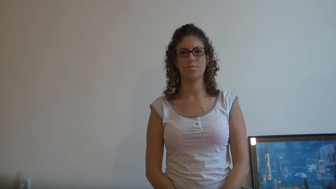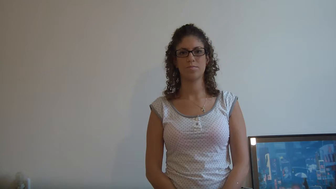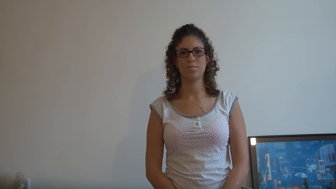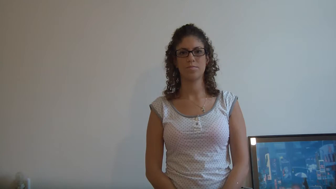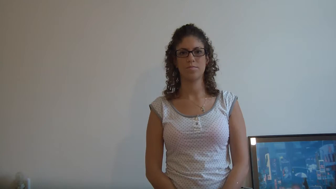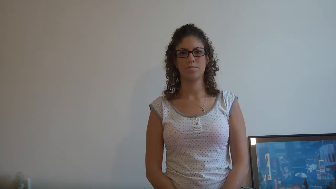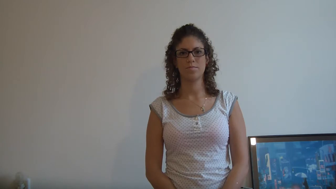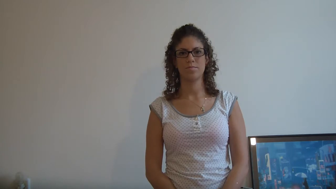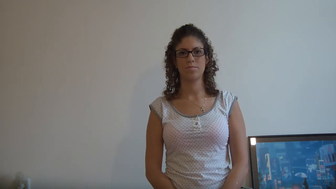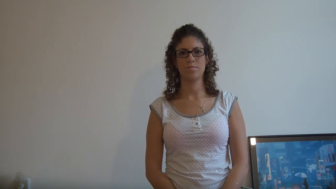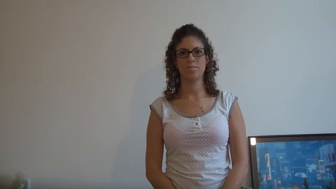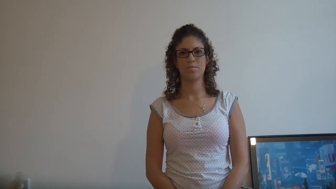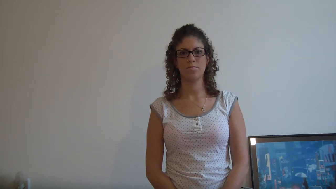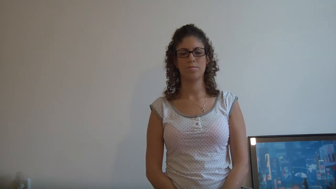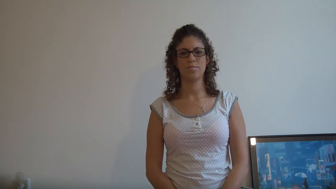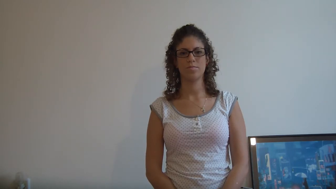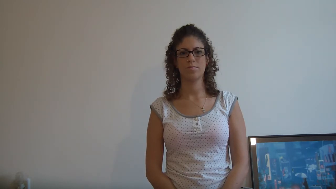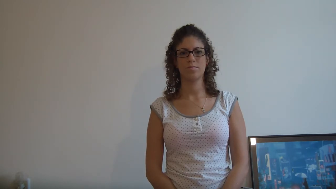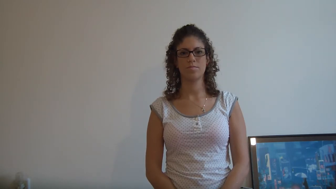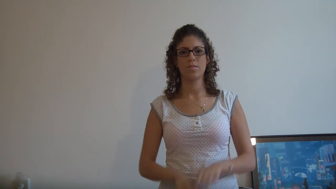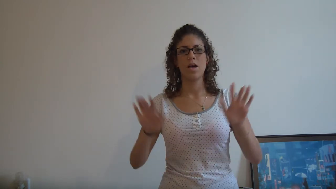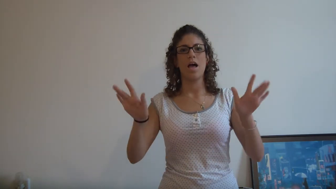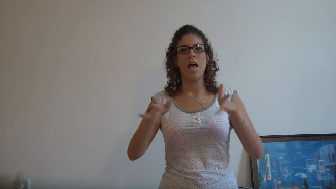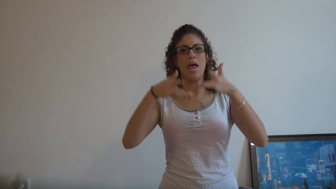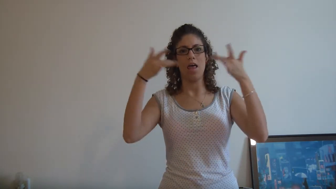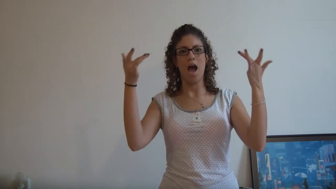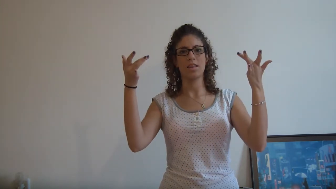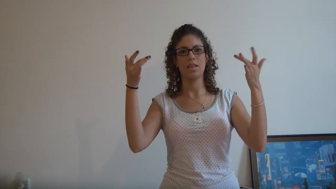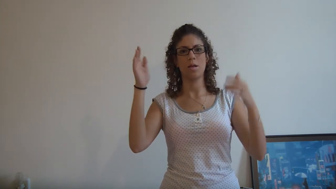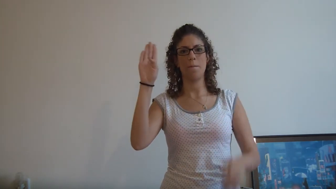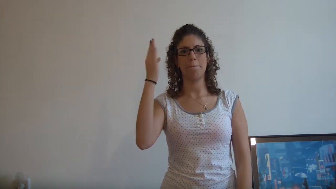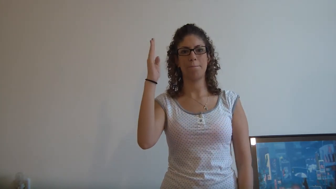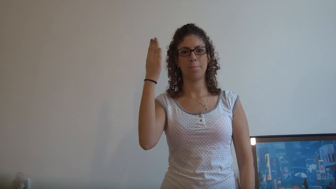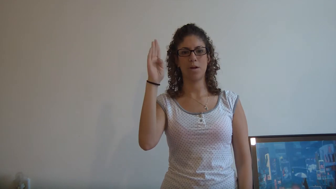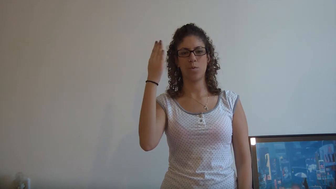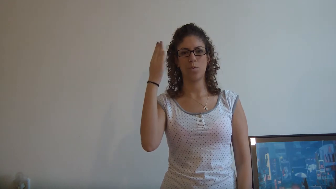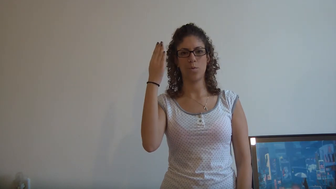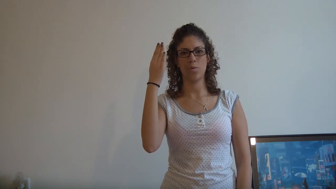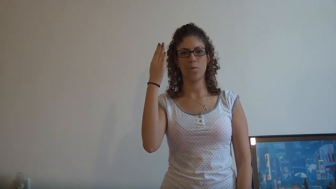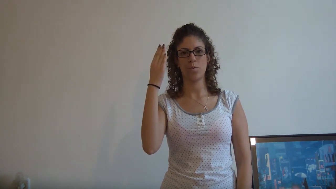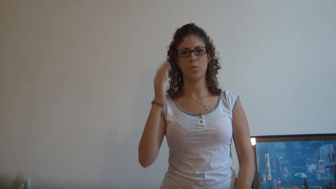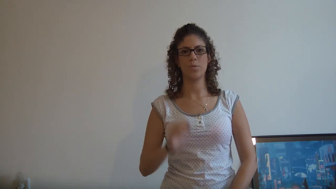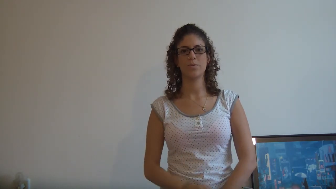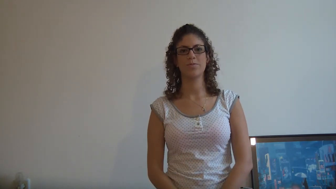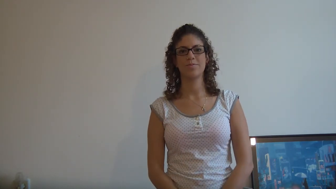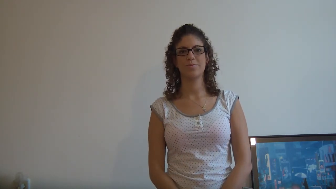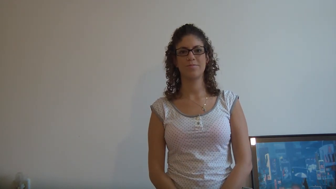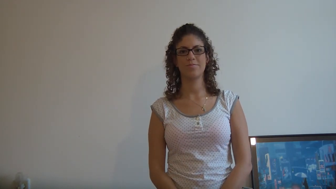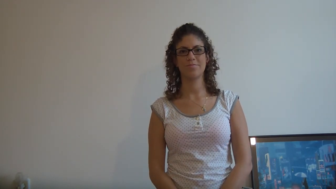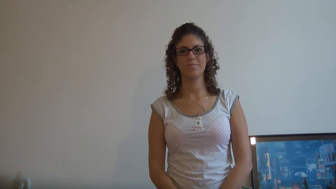Light Blue